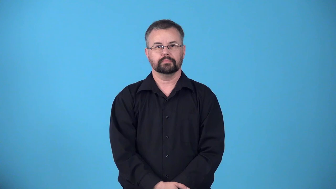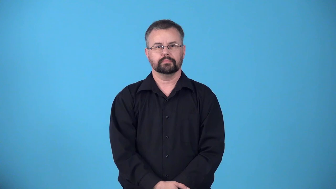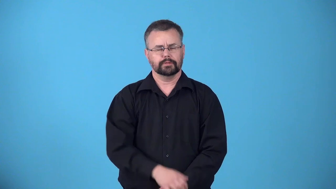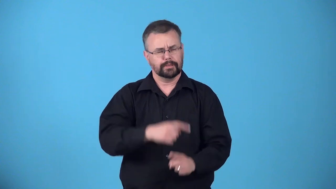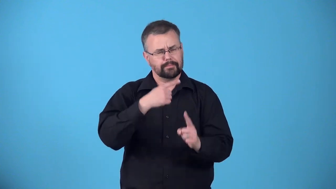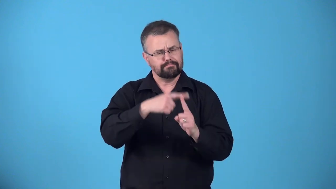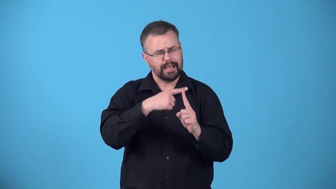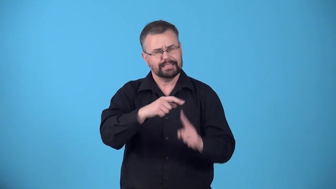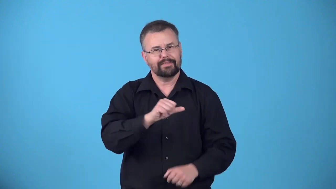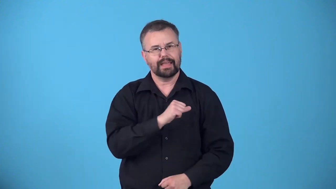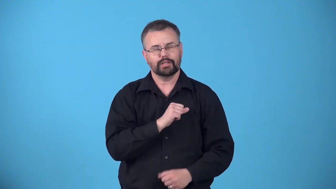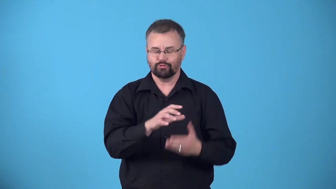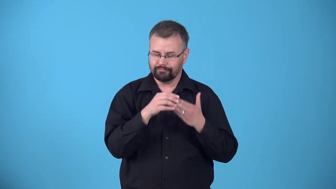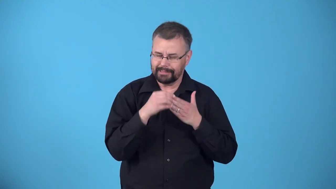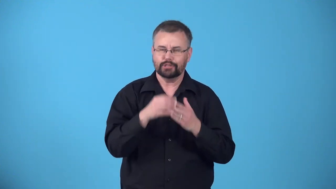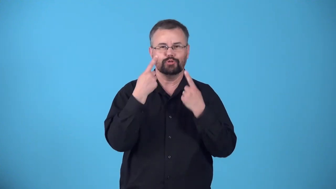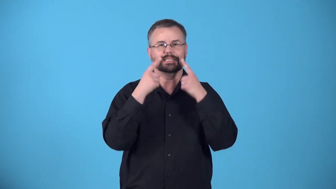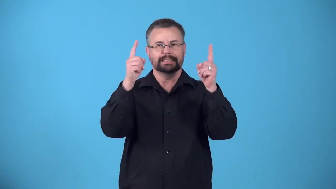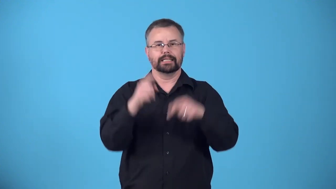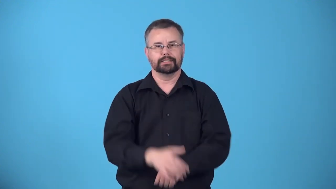altitude is determined by attitude